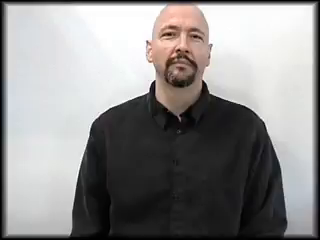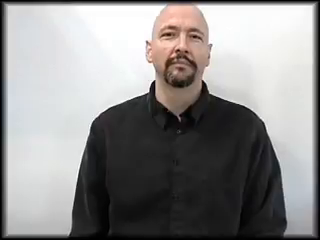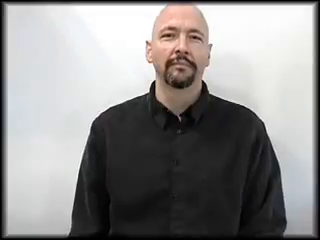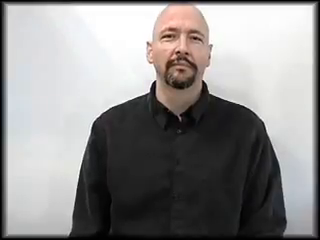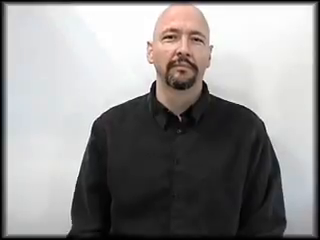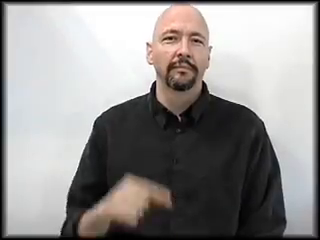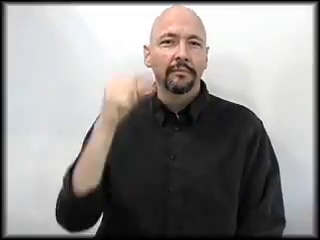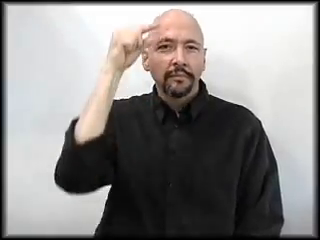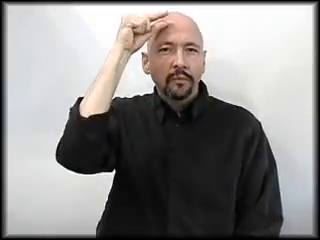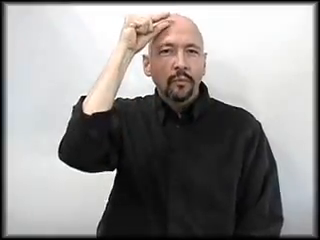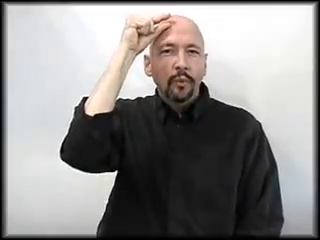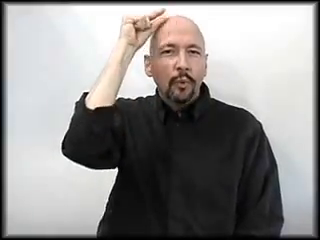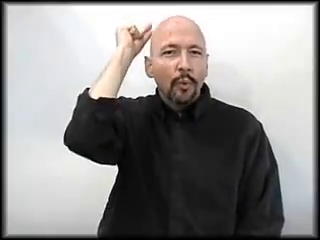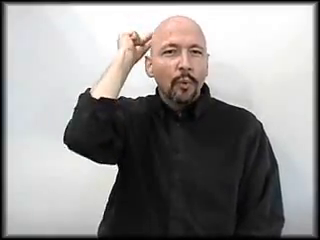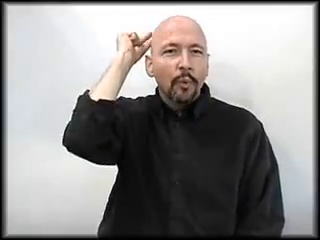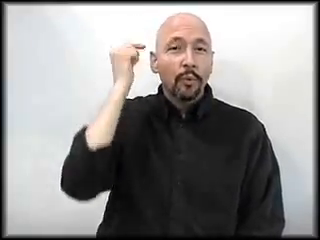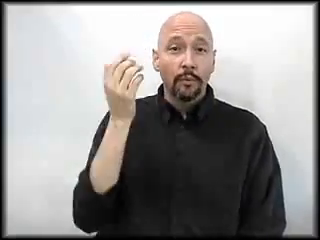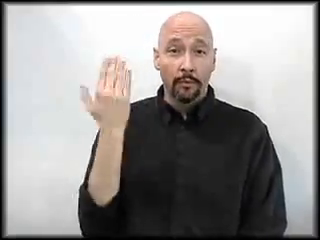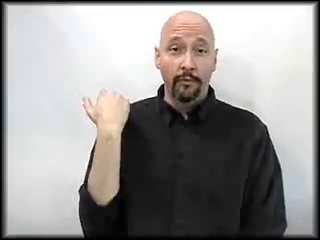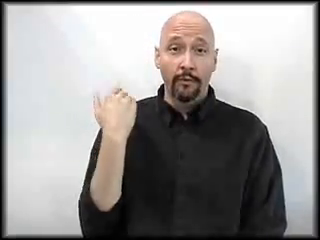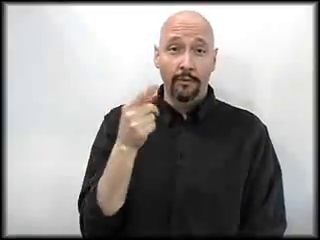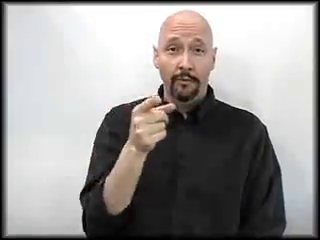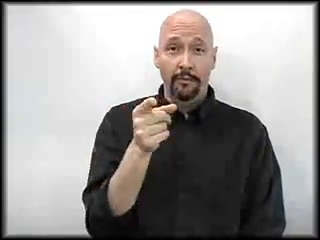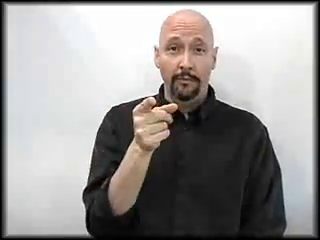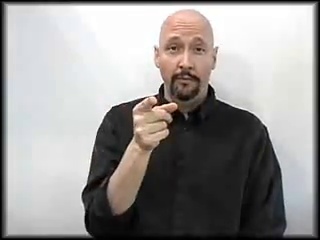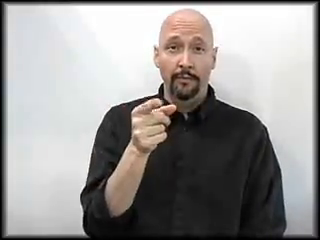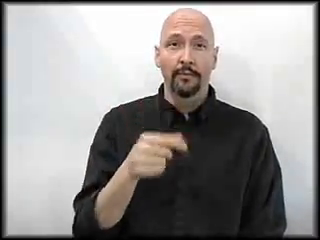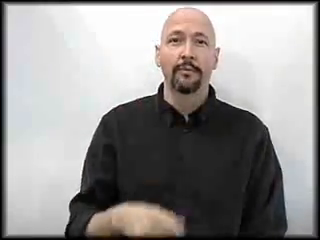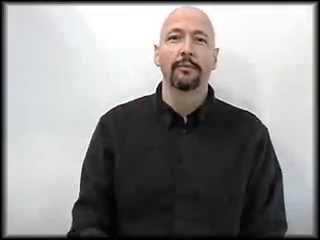buzz cut before you